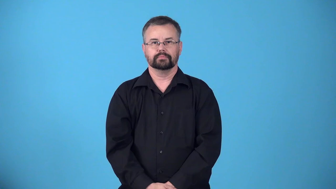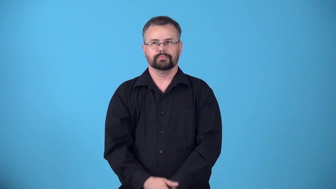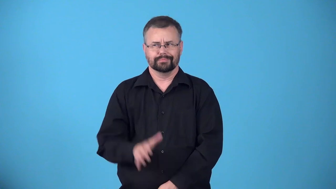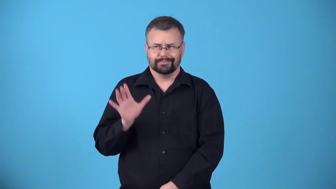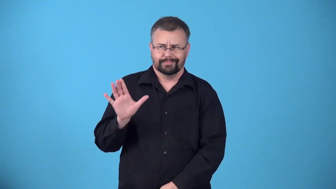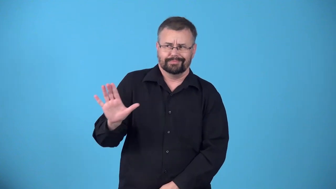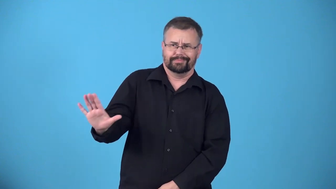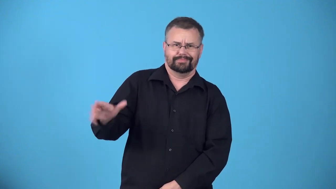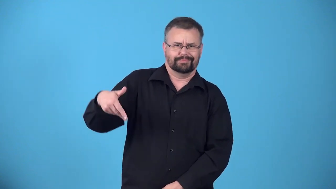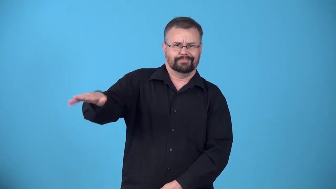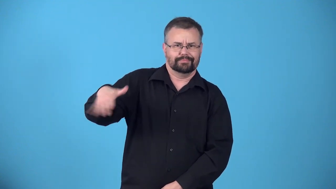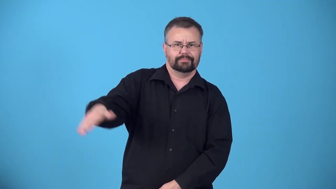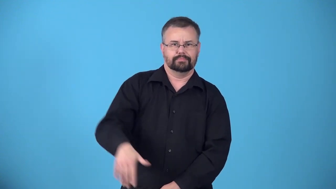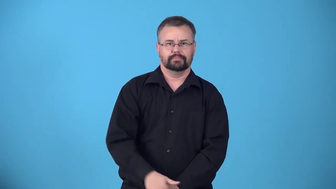at arm's length